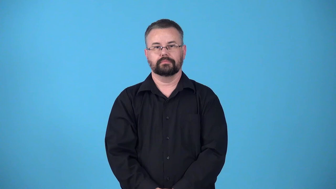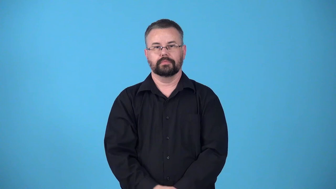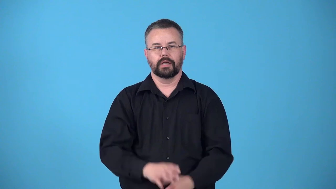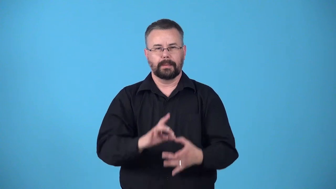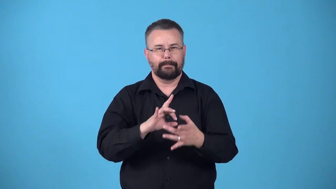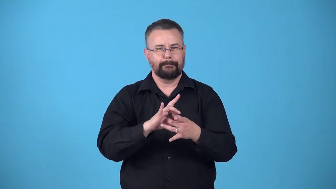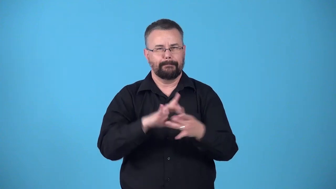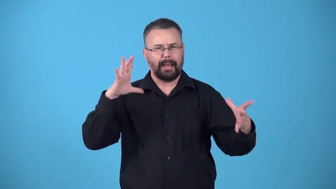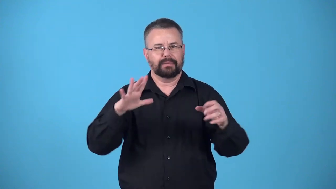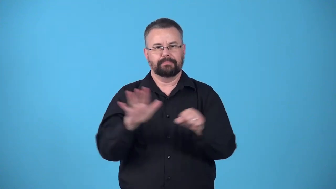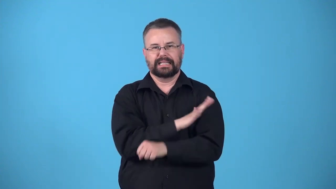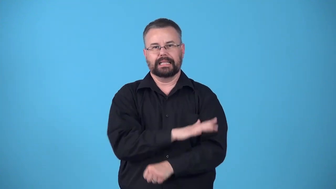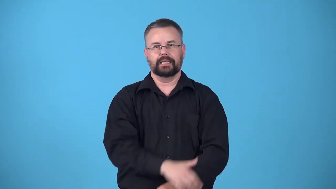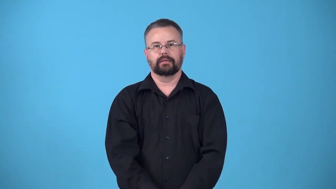clean break